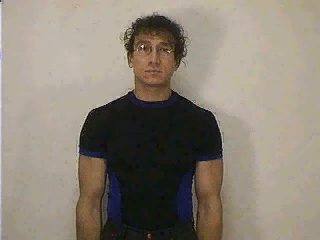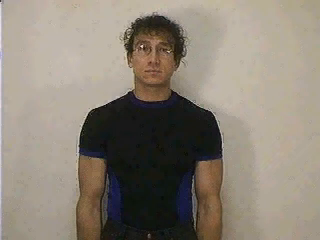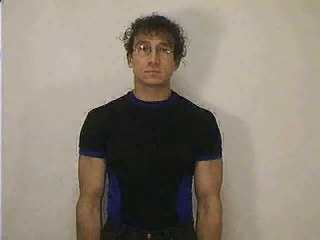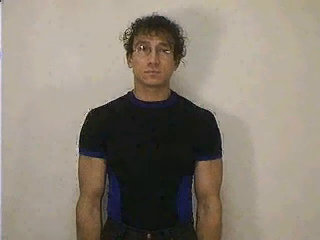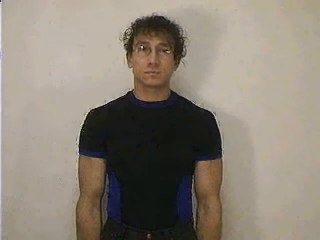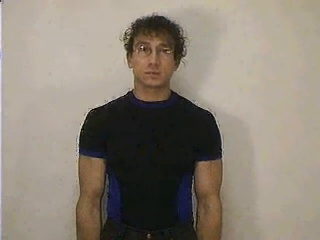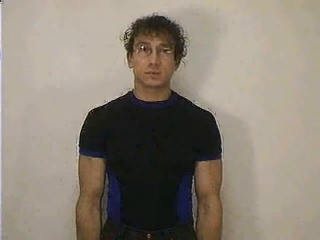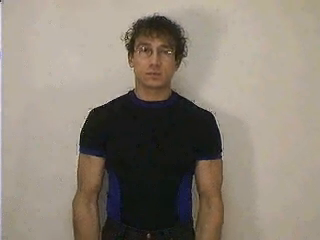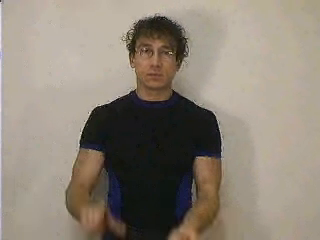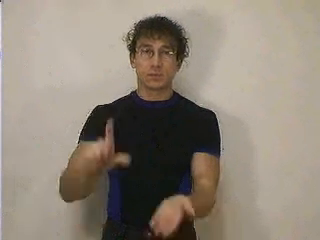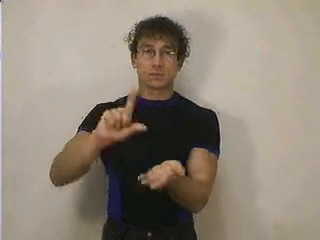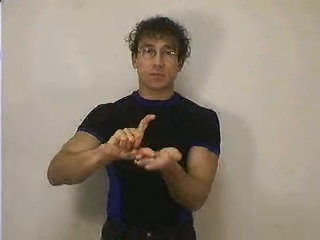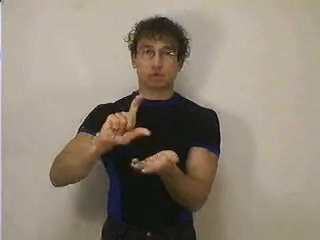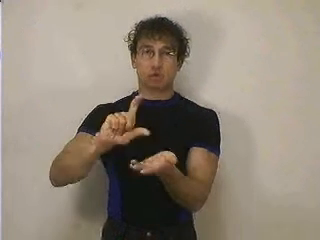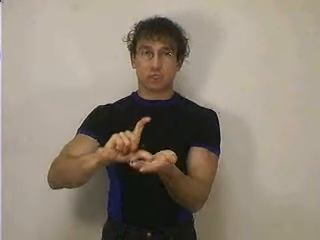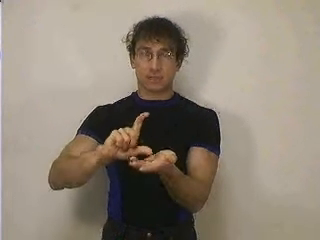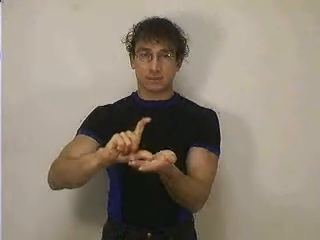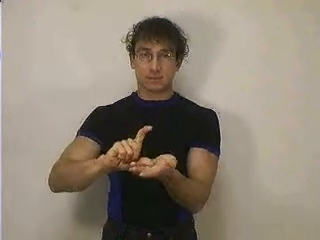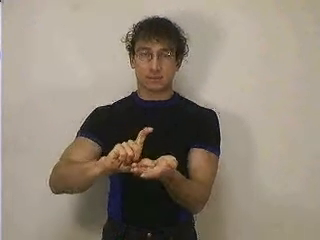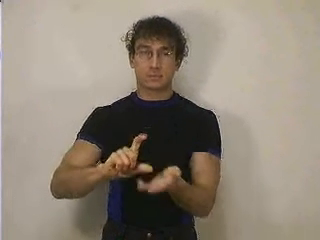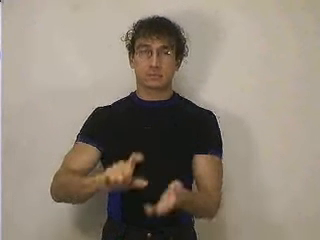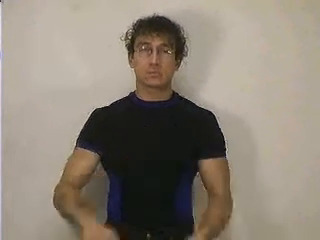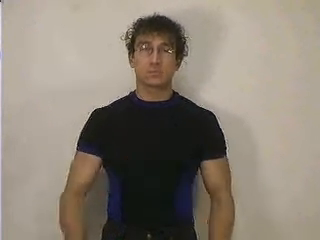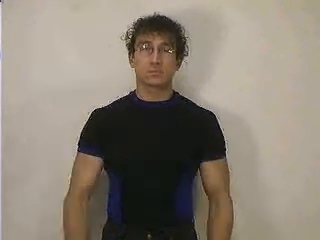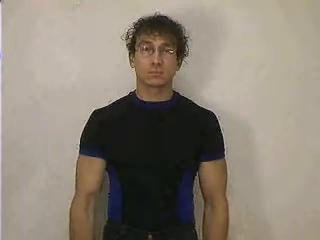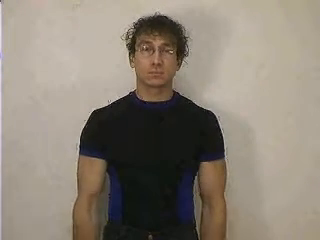cup